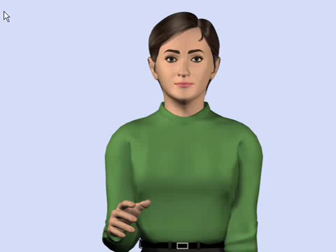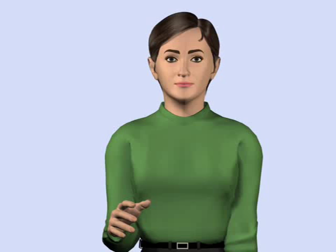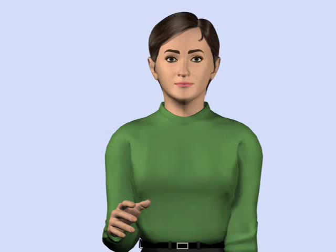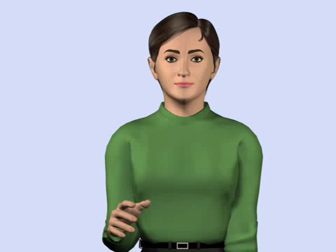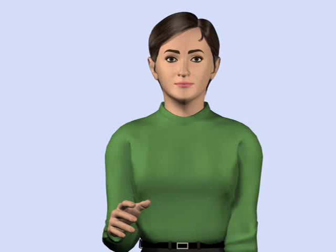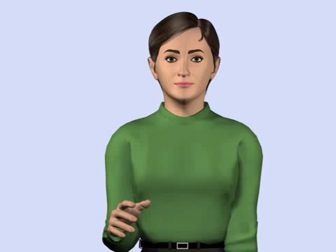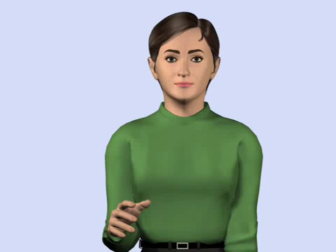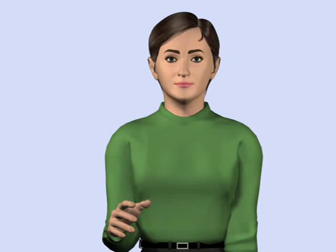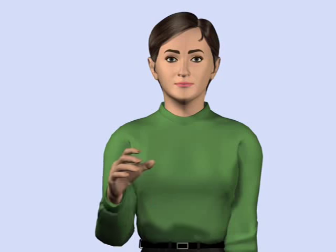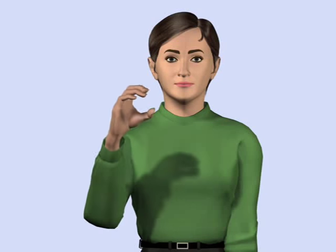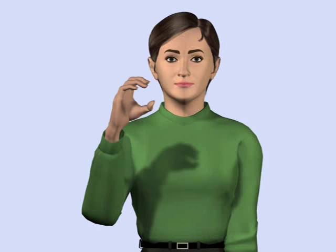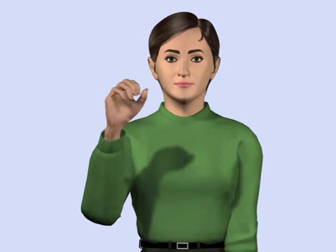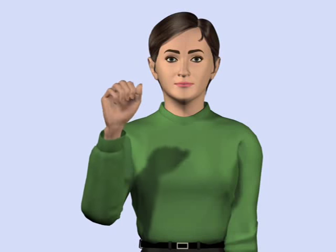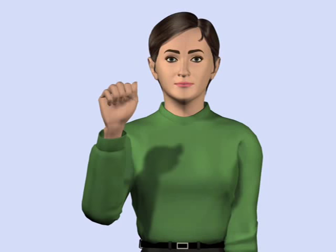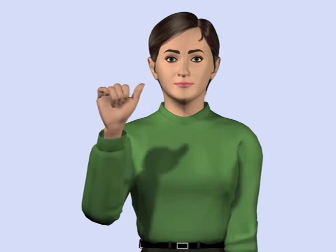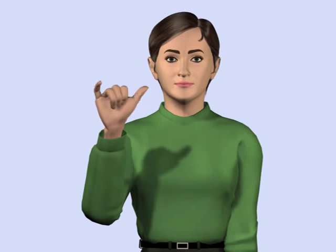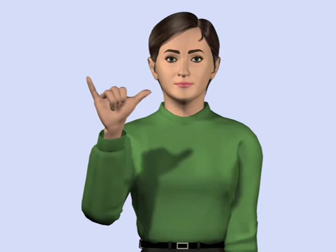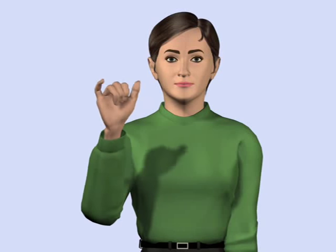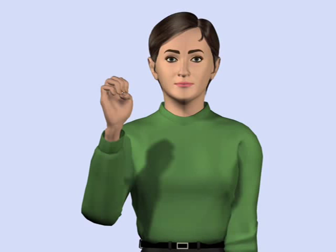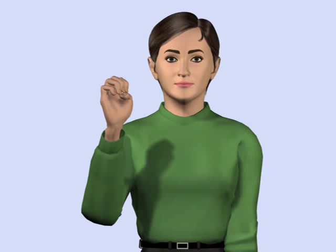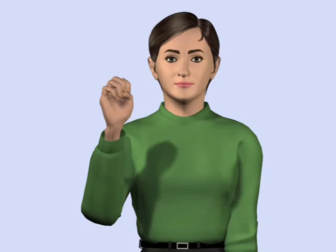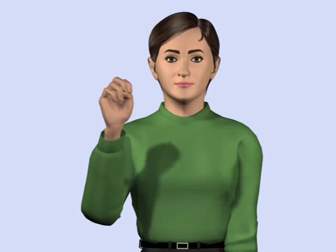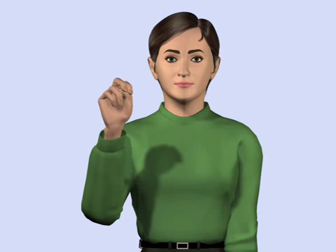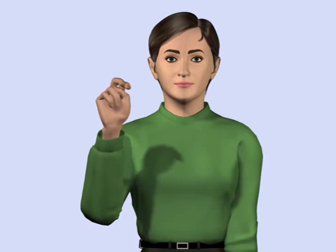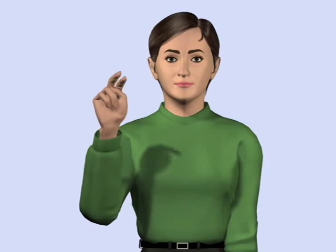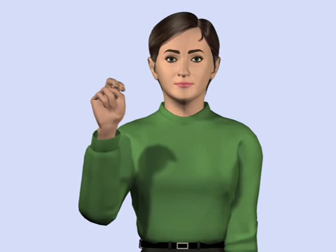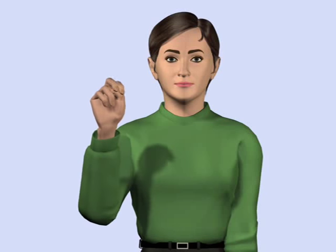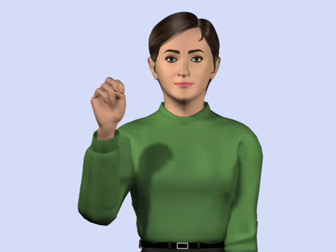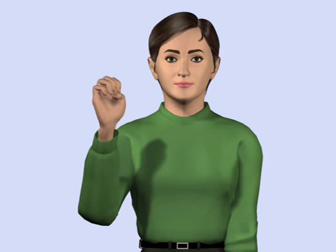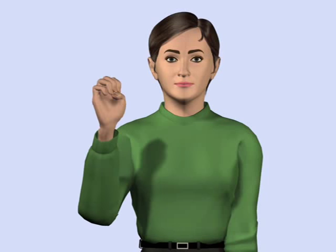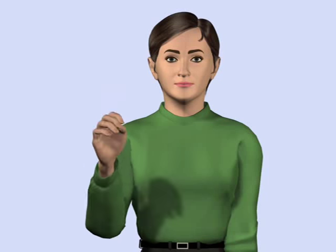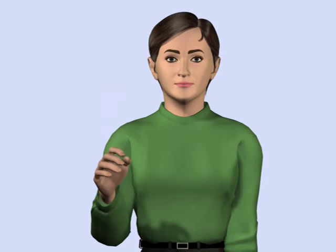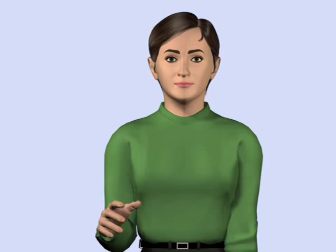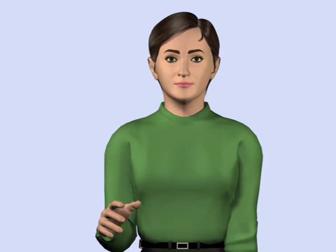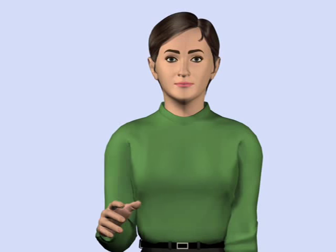cayenne